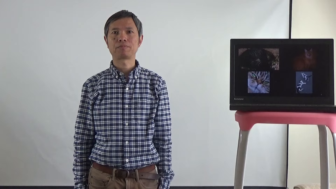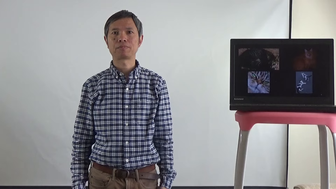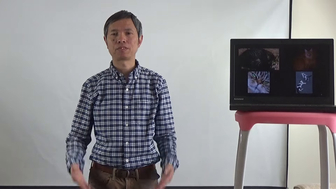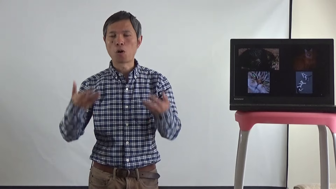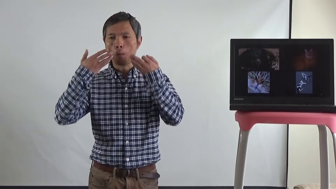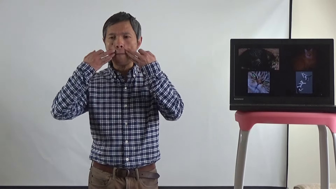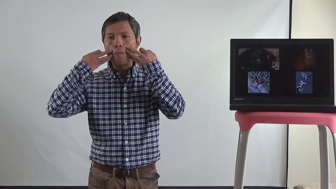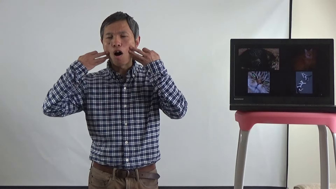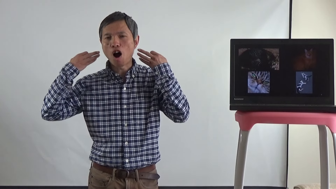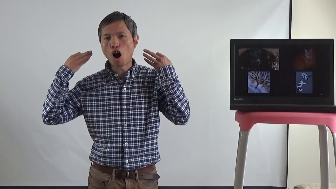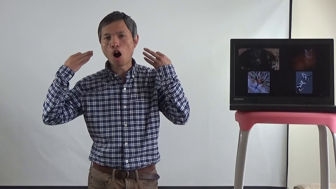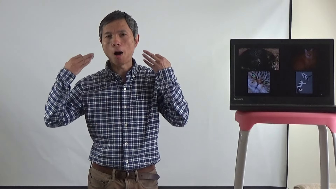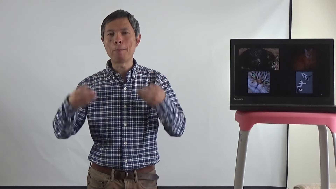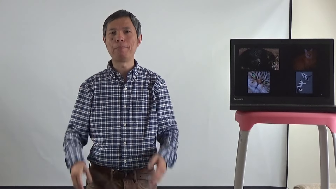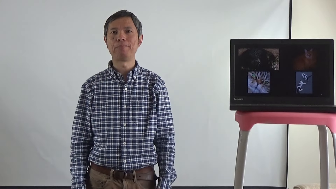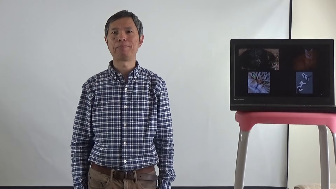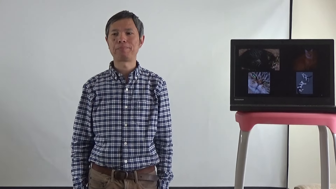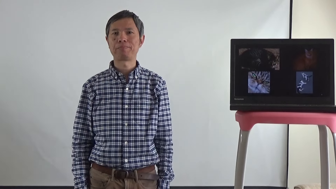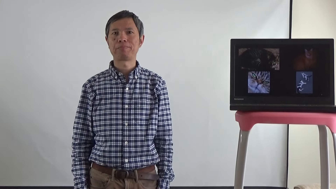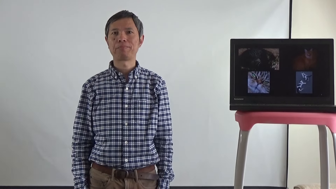cat